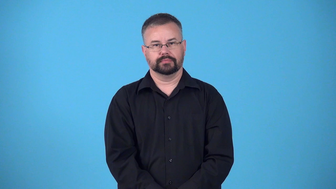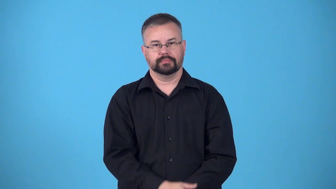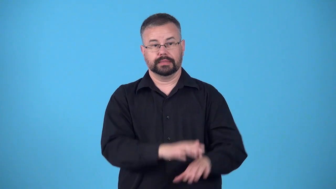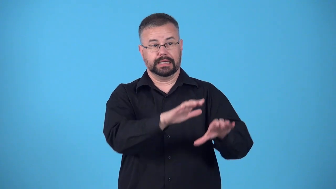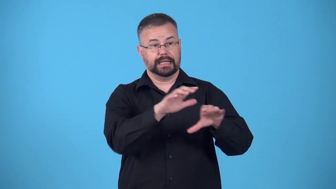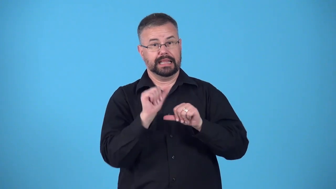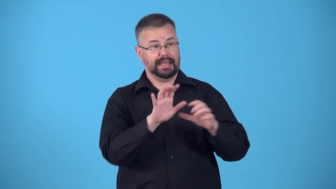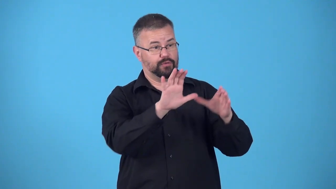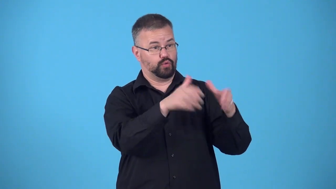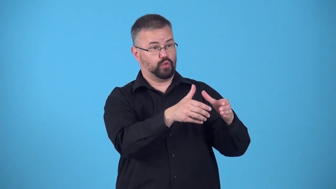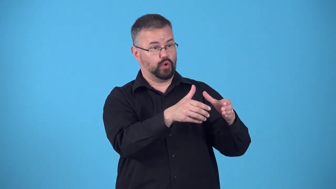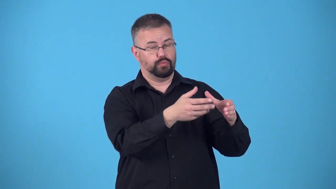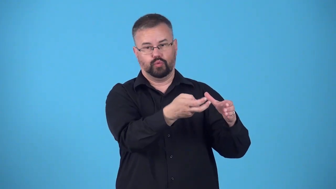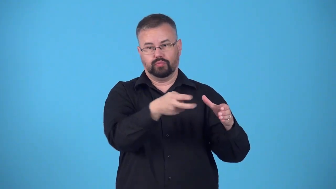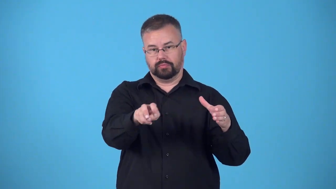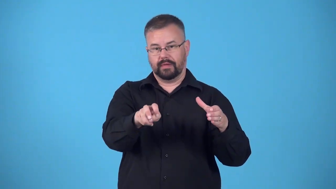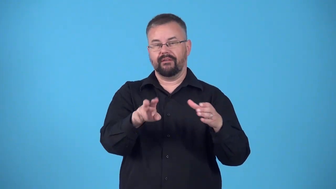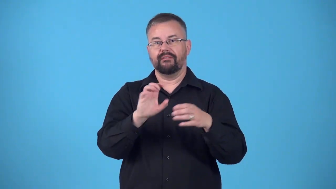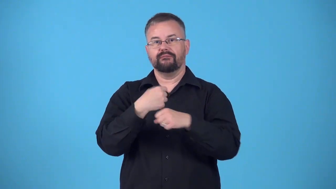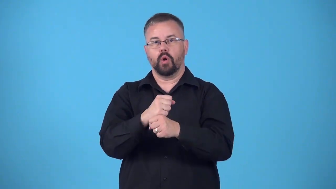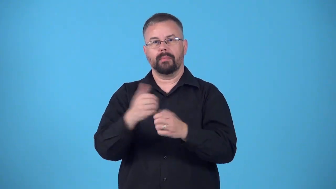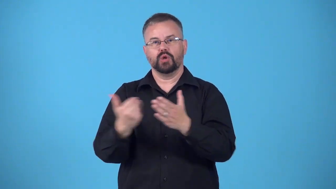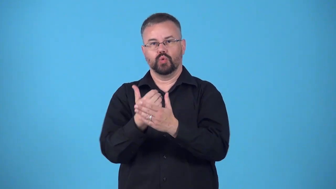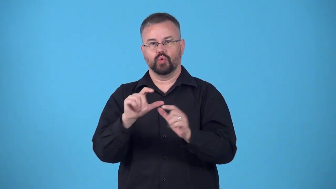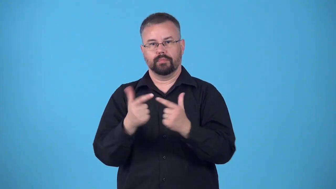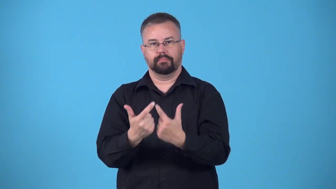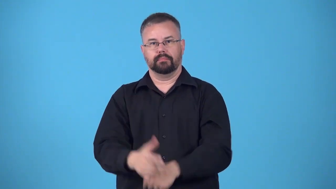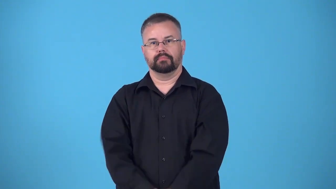splinter off, split off-break from group